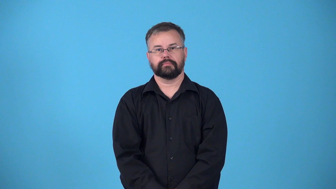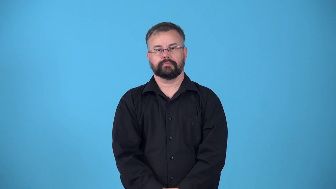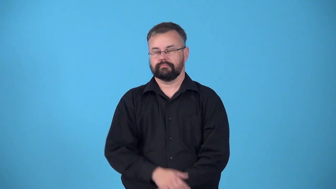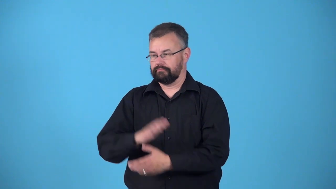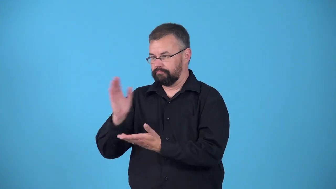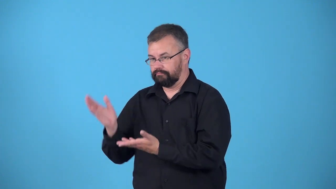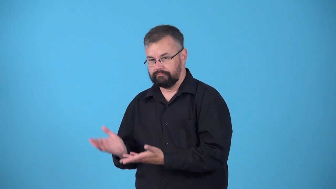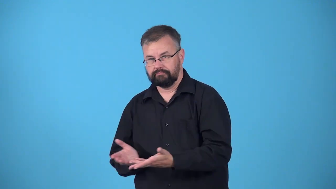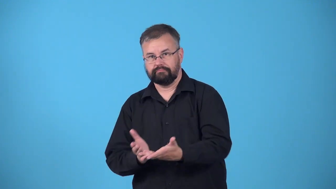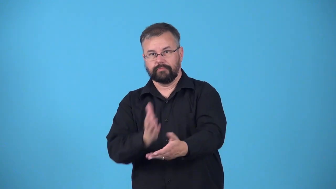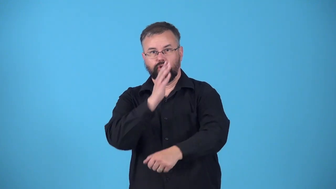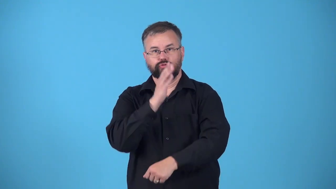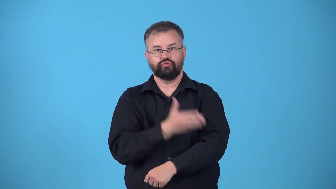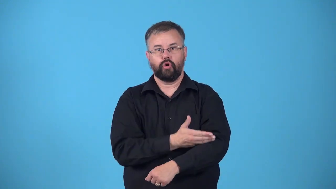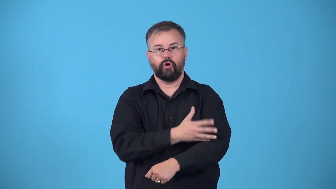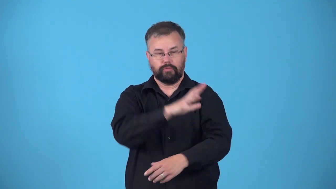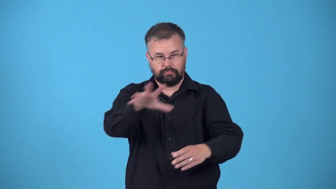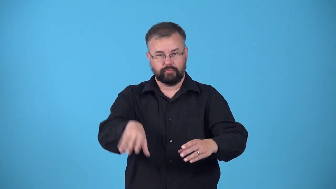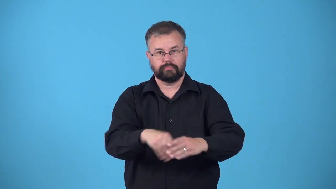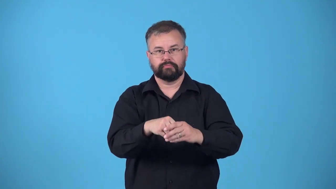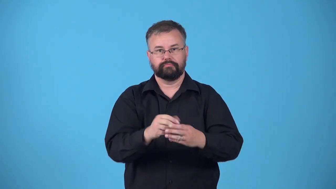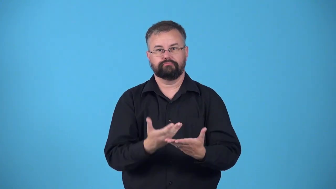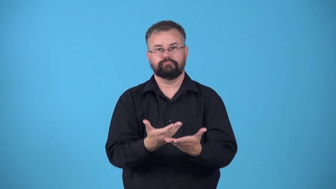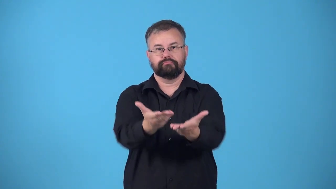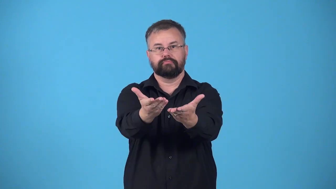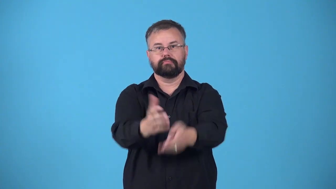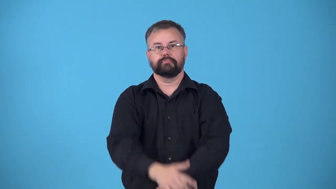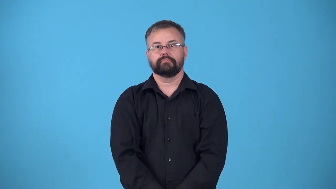give away